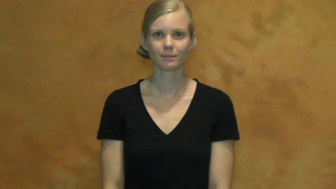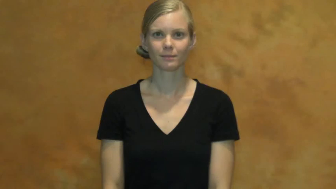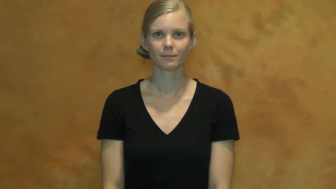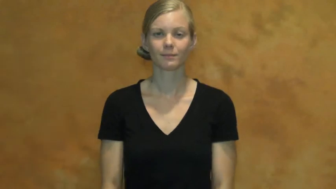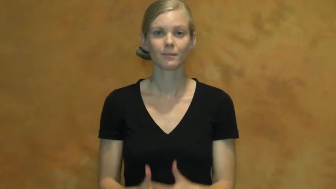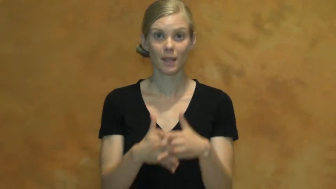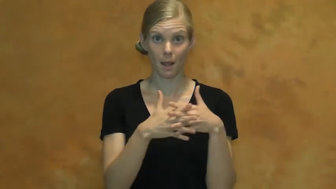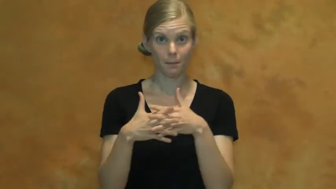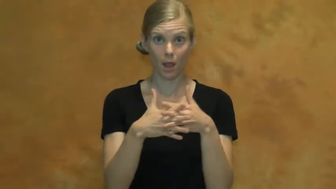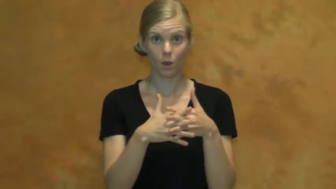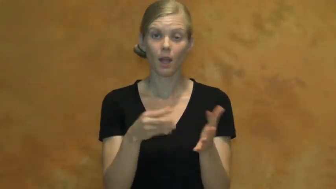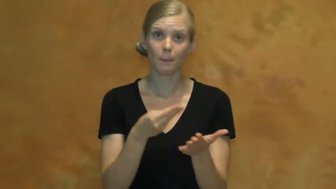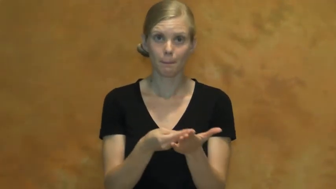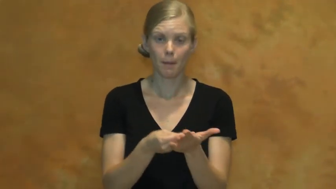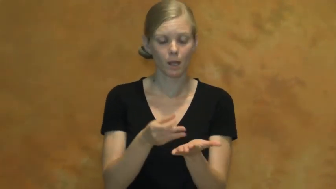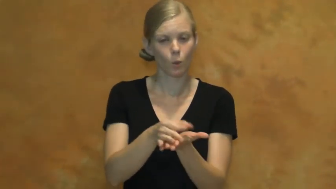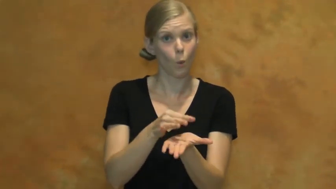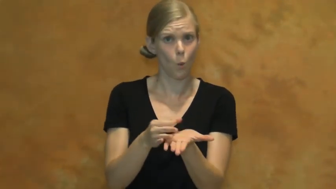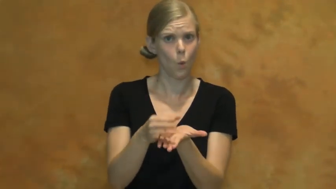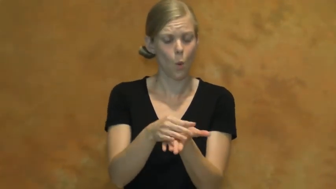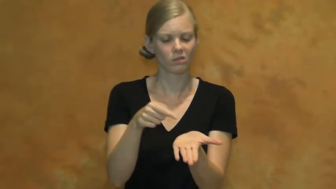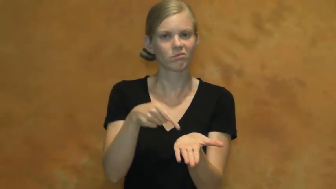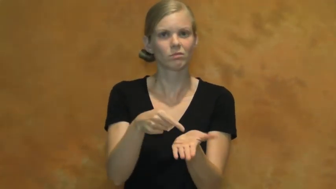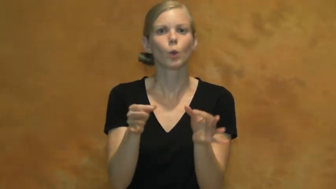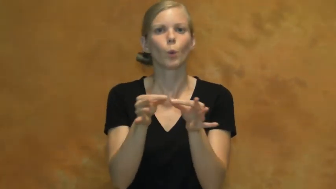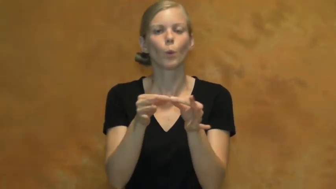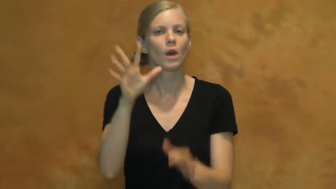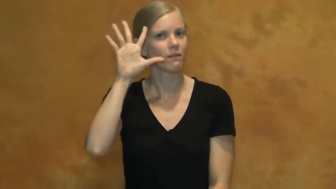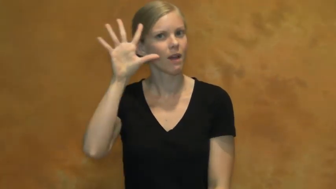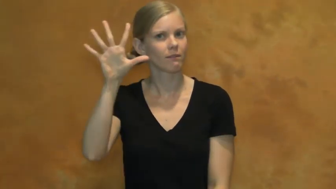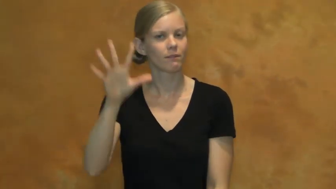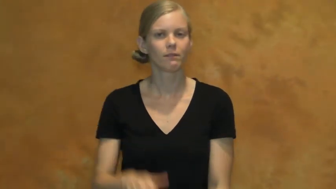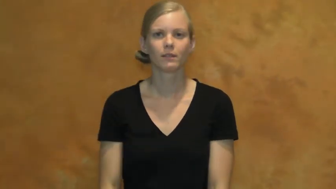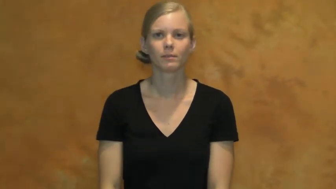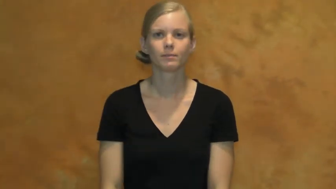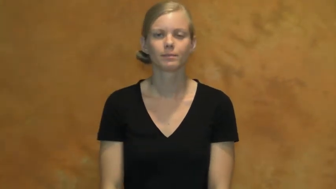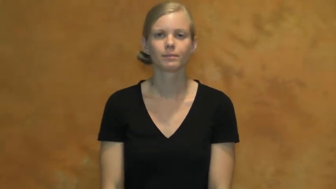nickel